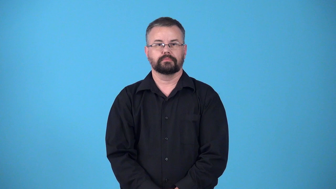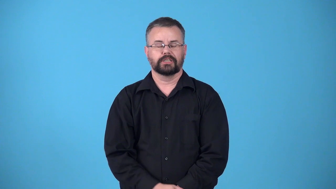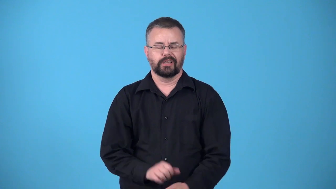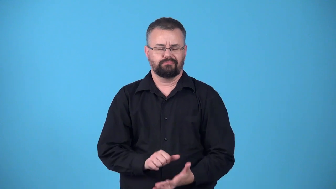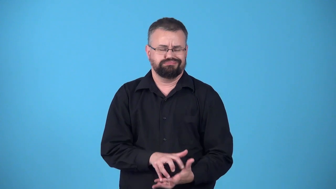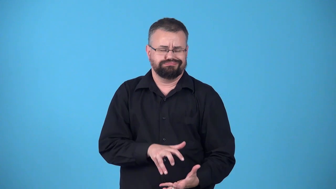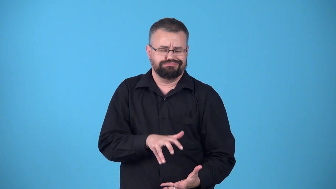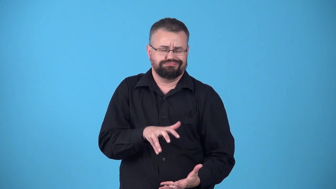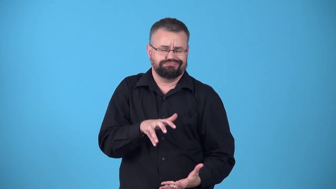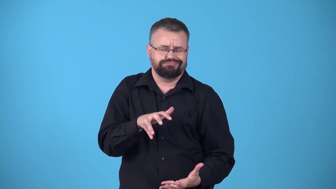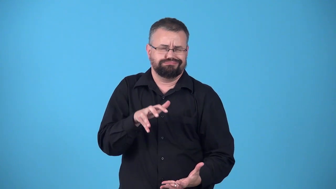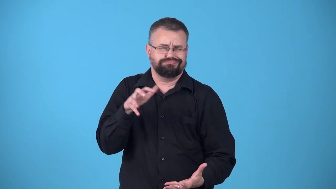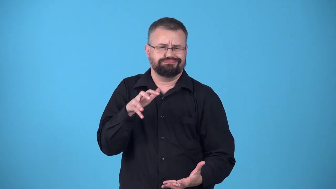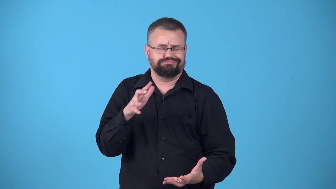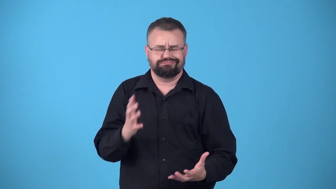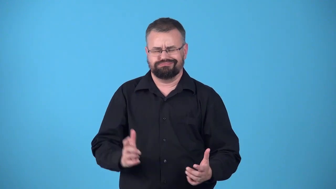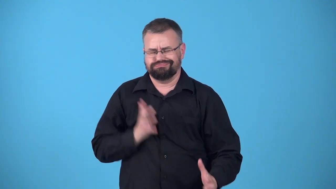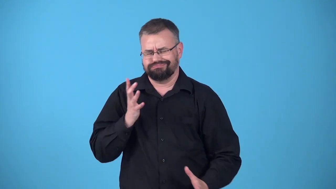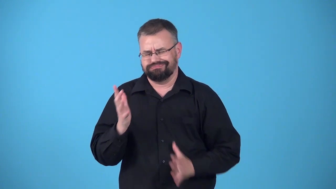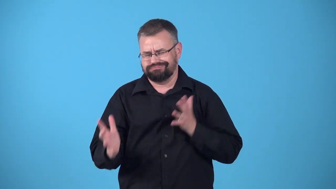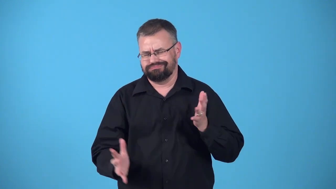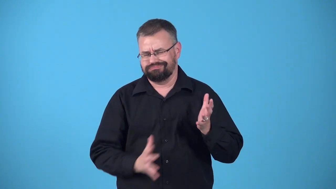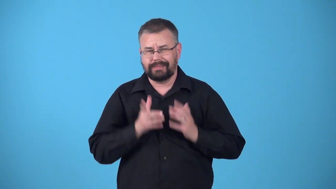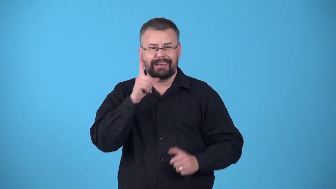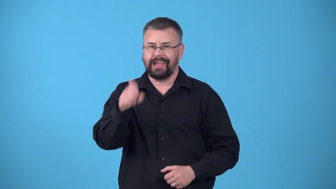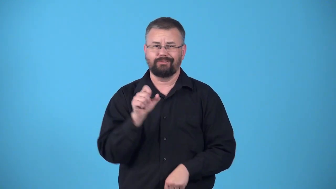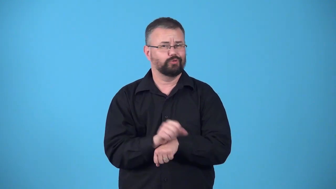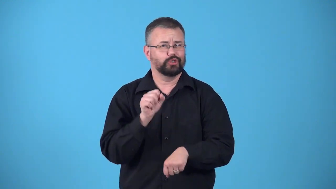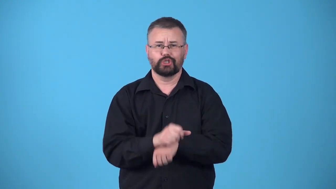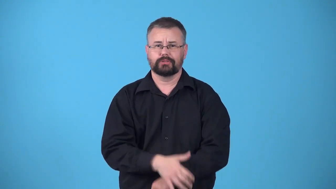fat of the land